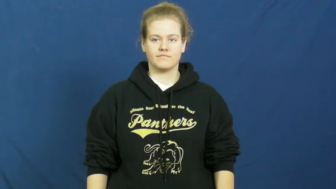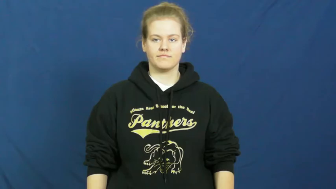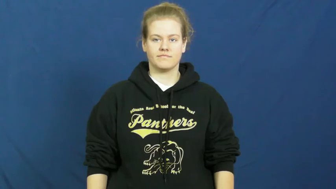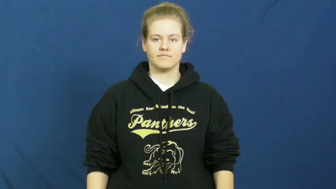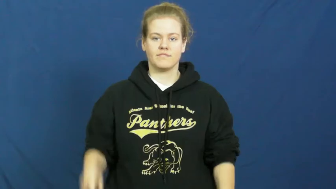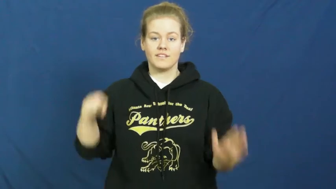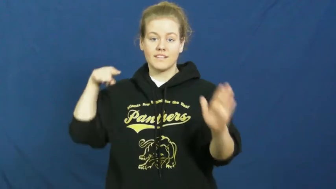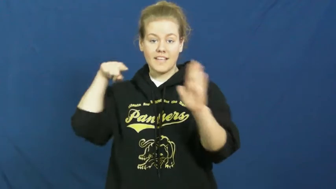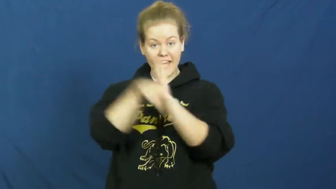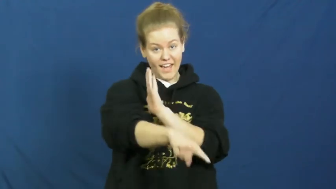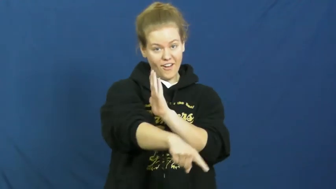"knock off"-kill